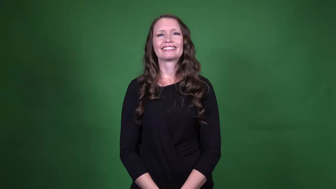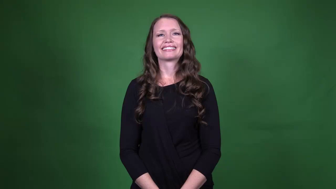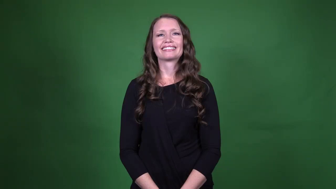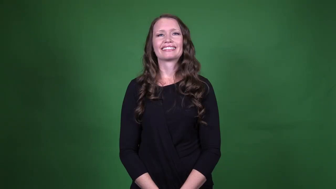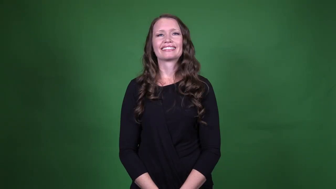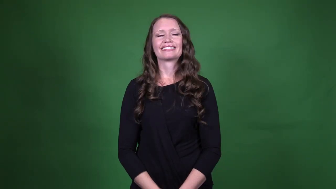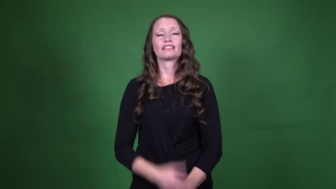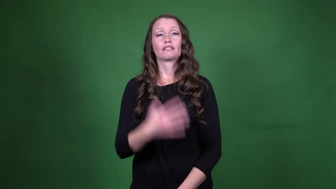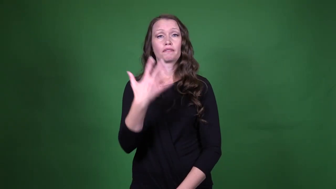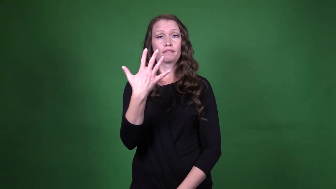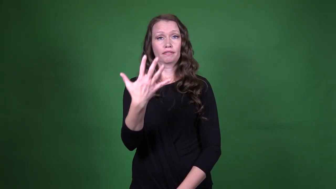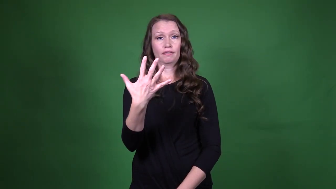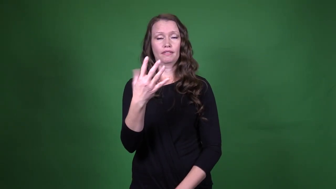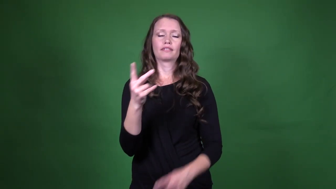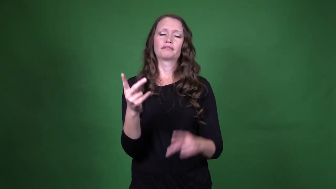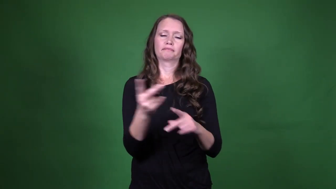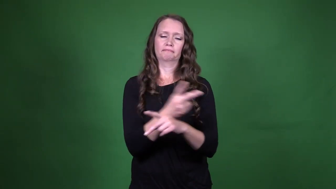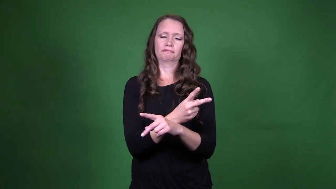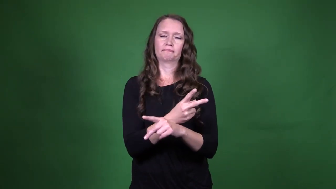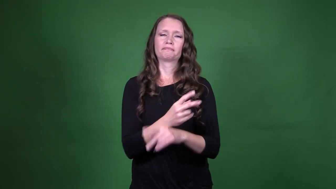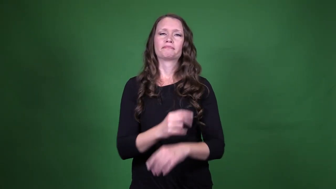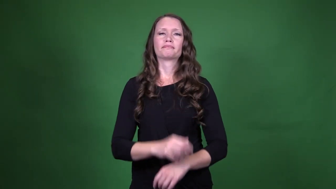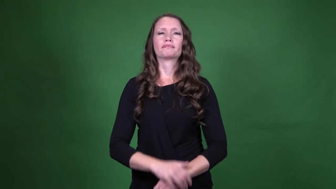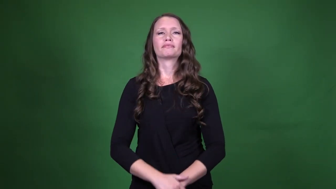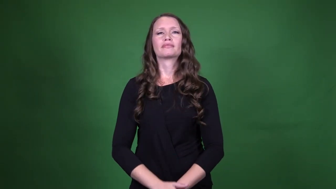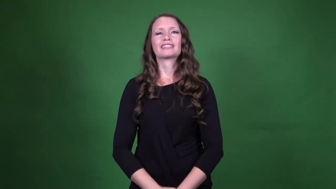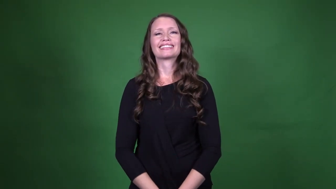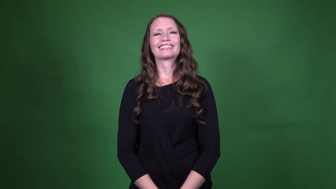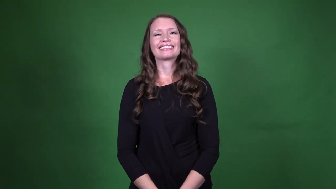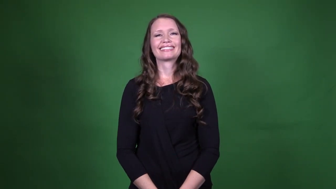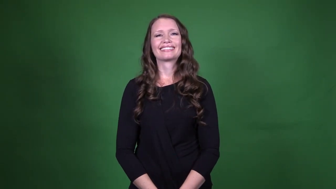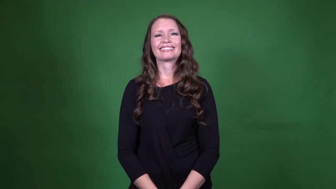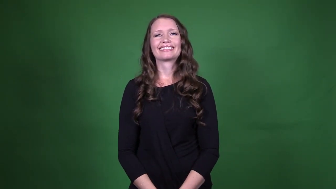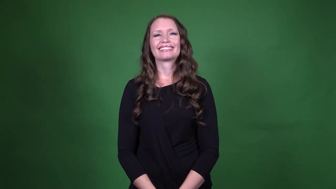5 times multiply